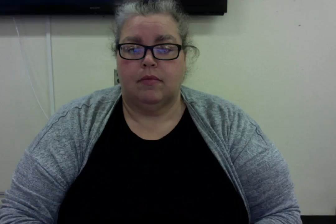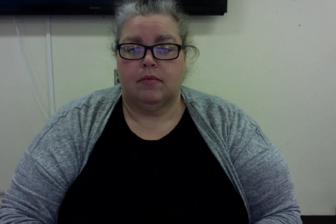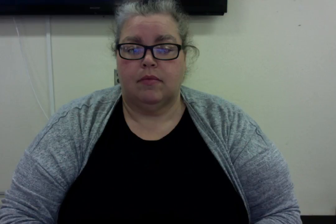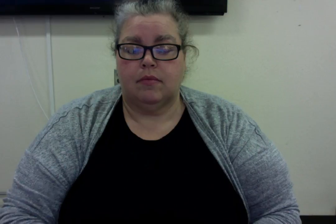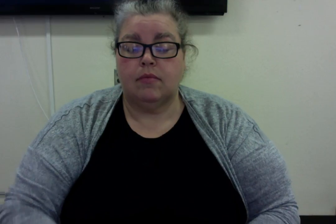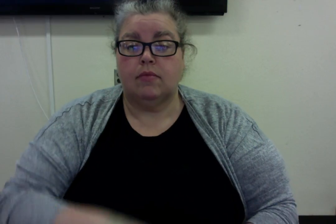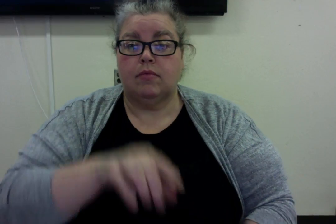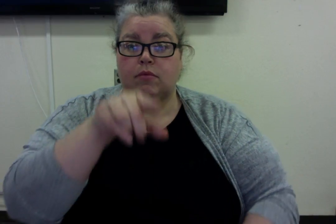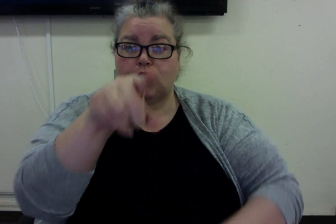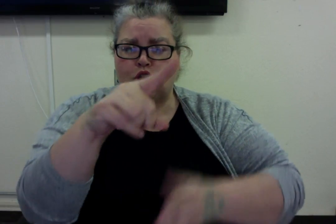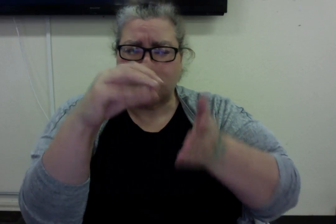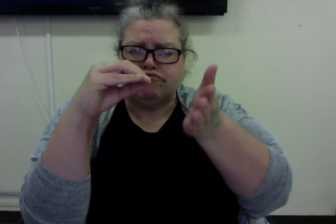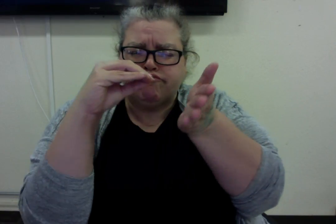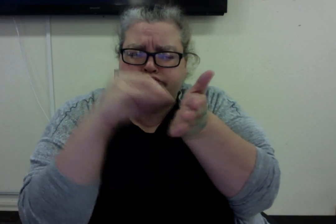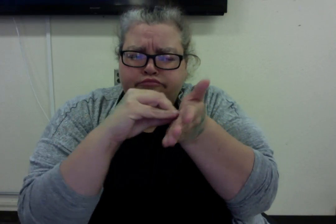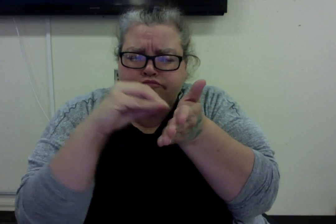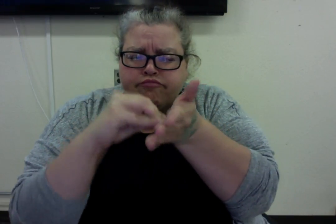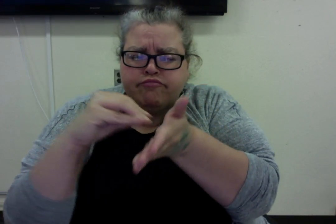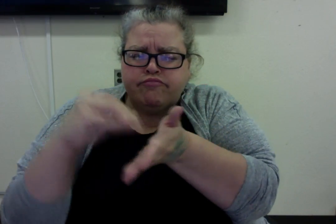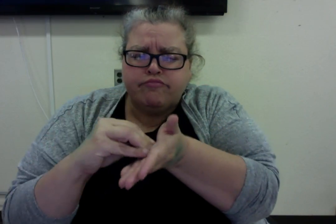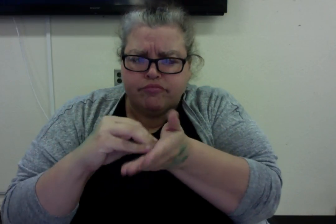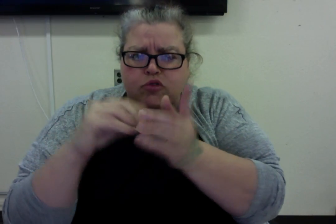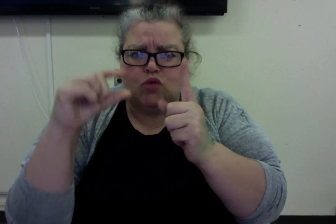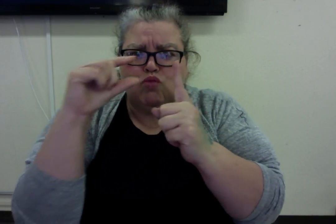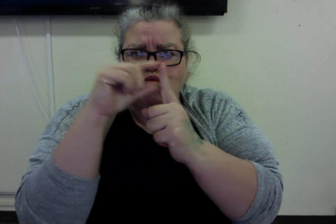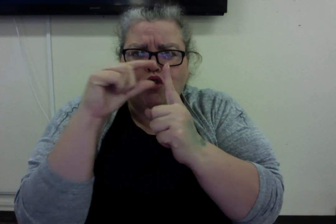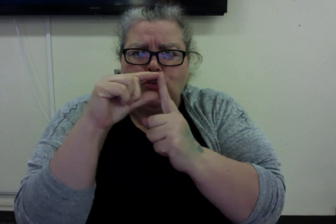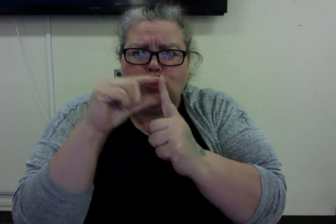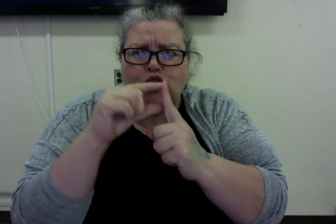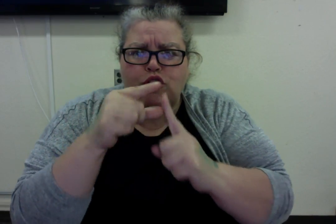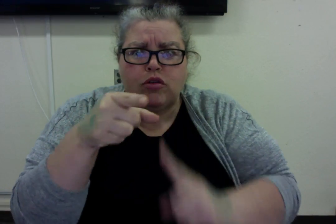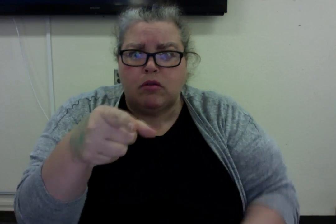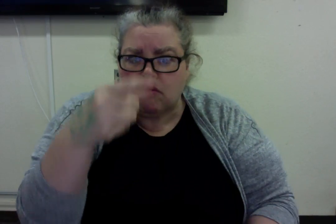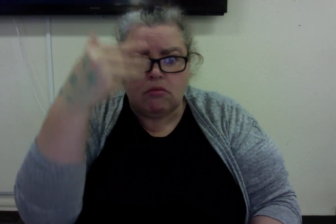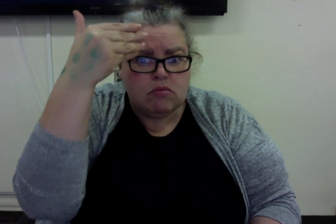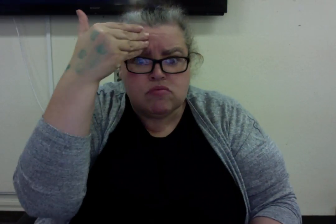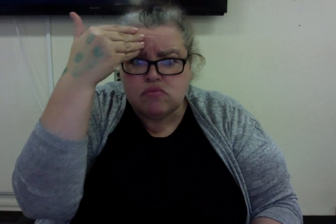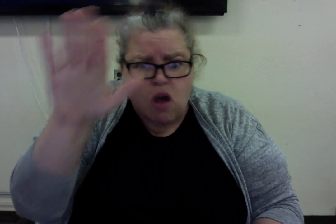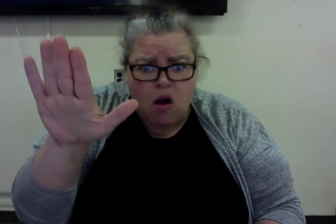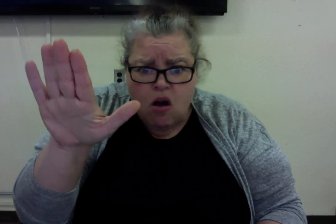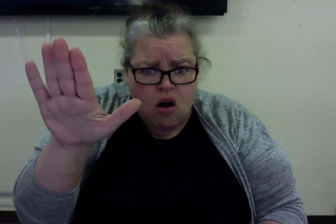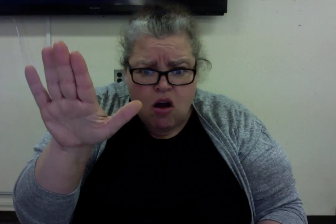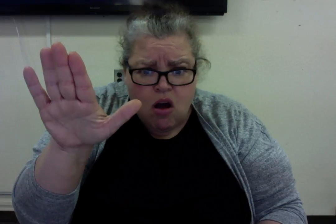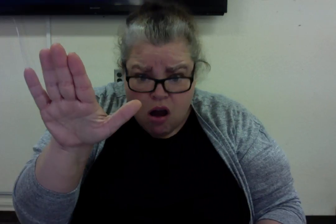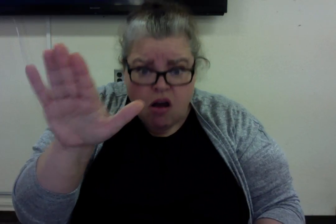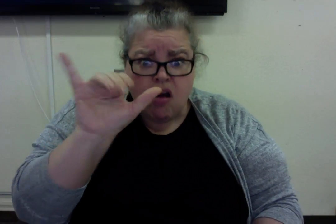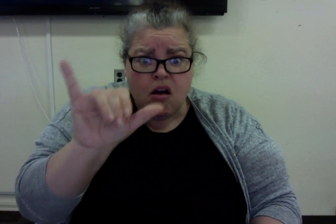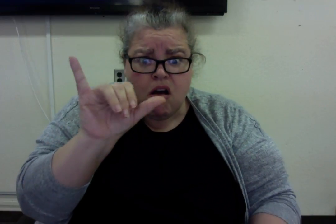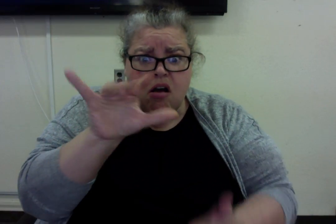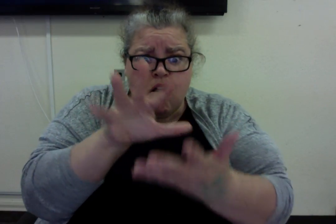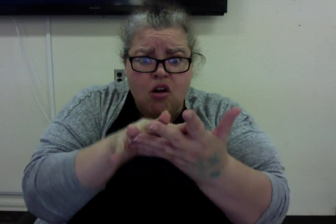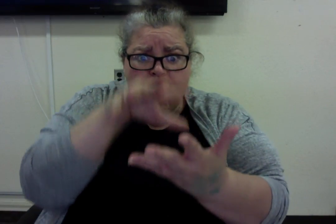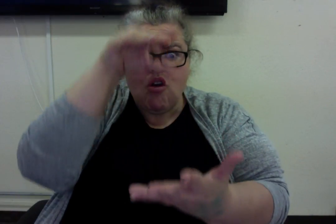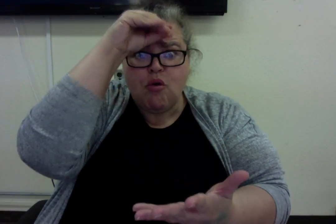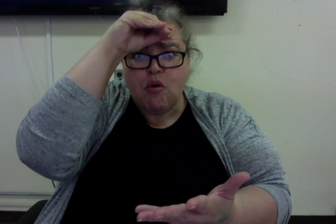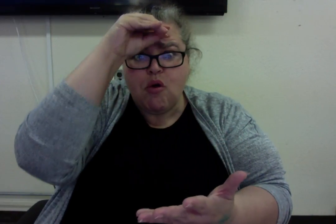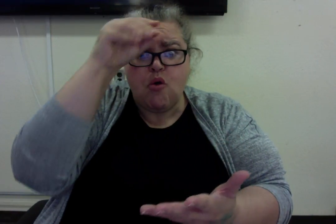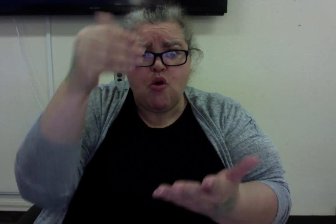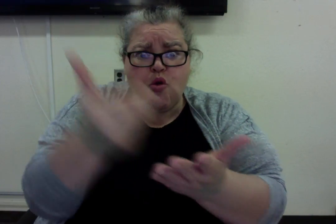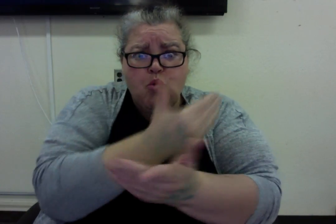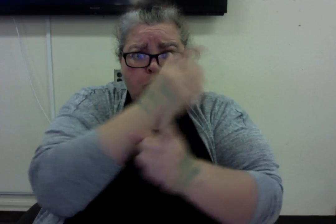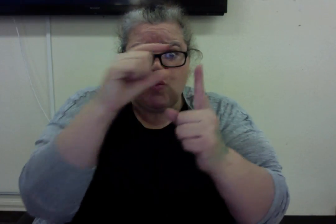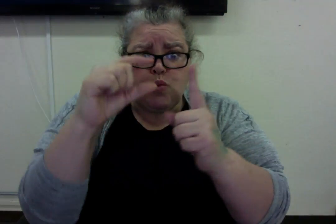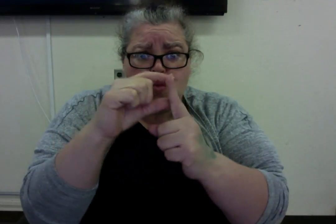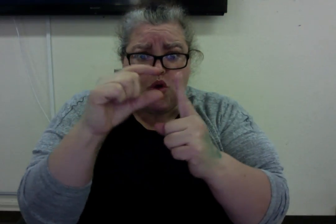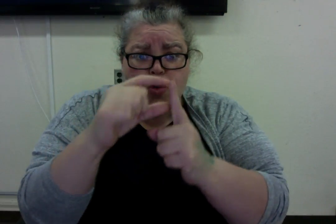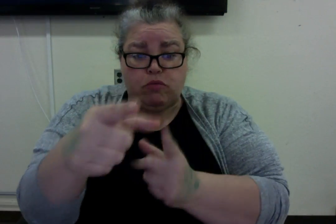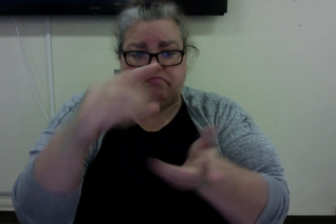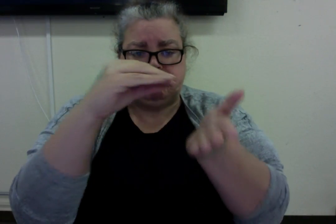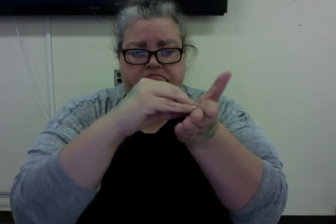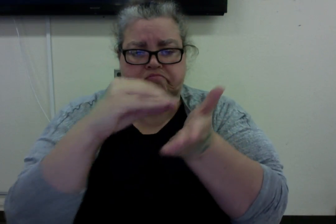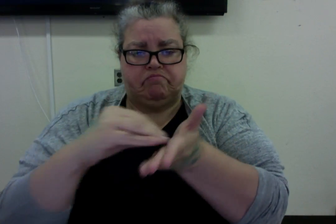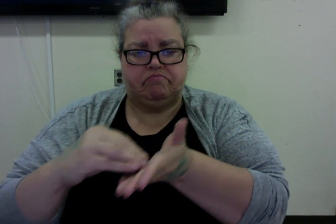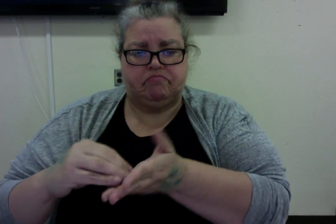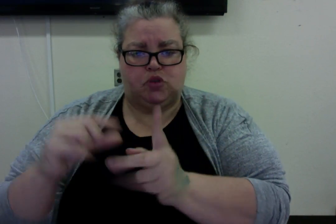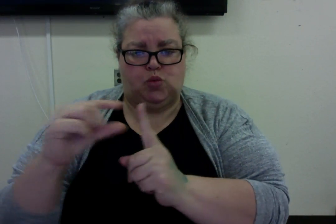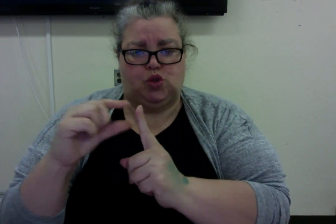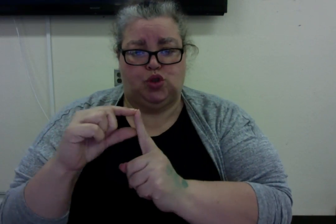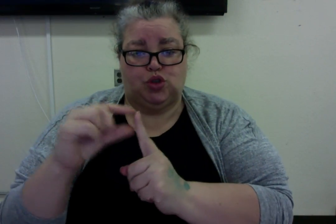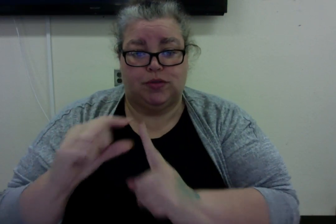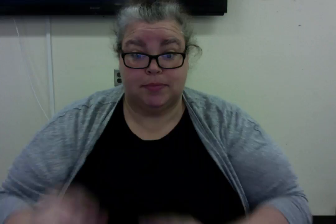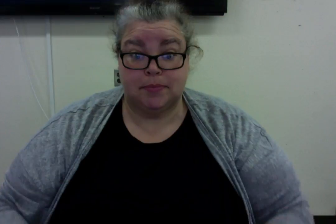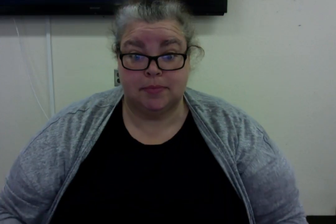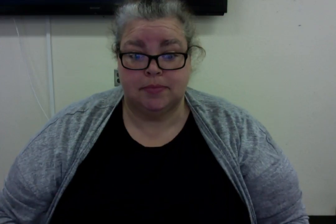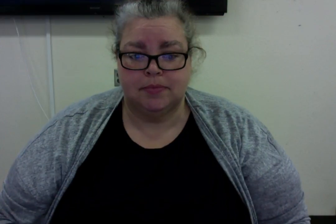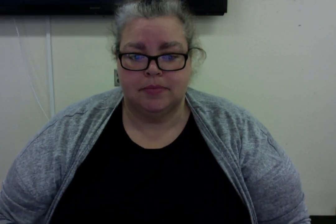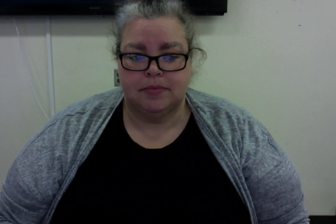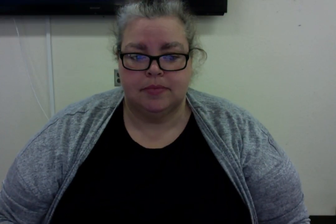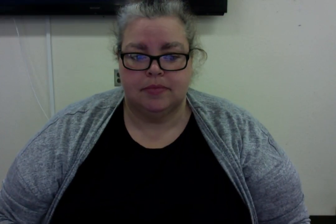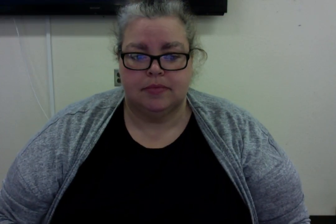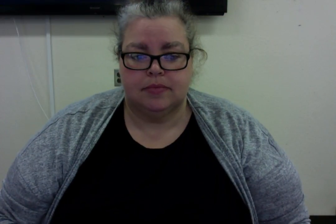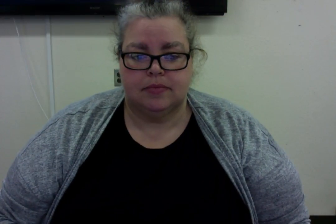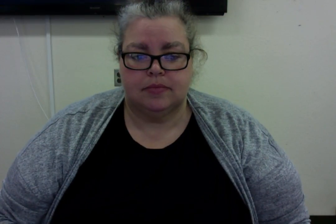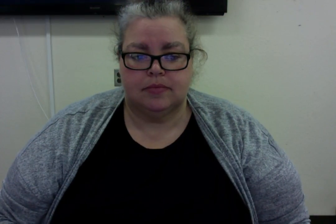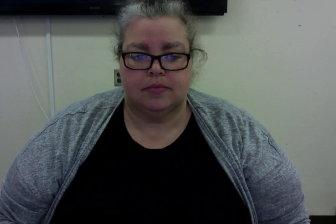What new words did you learn in this chapter